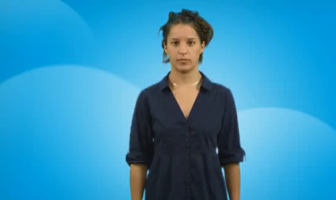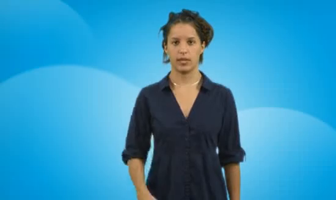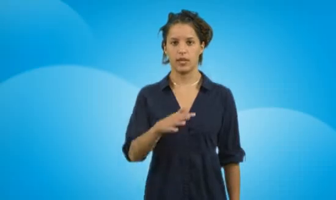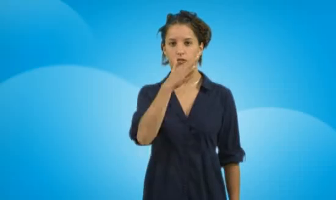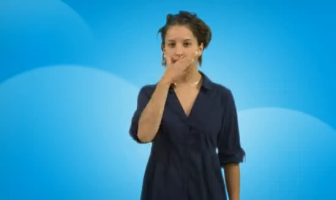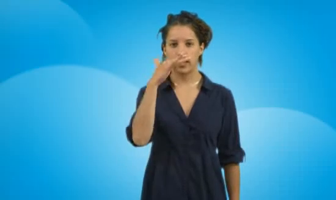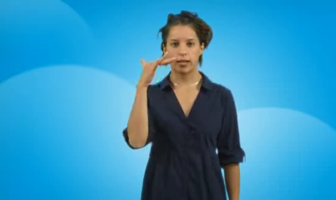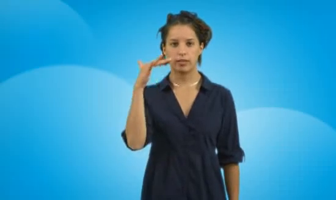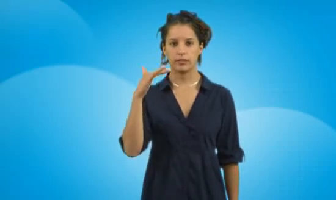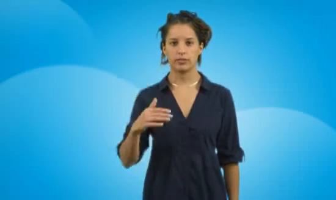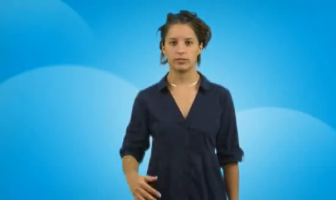Flower